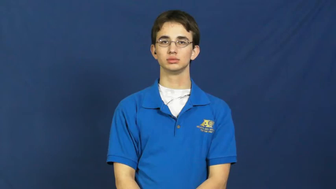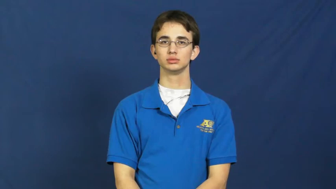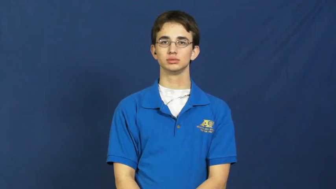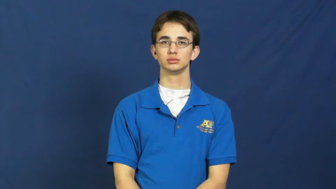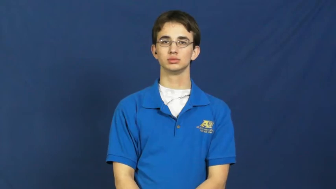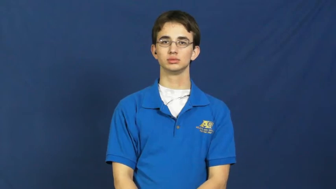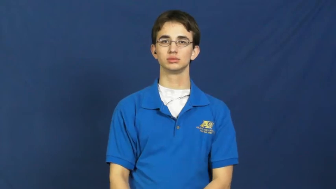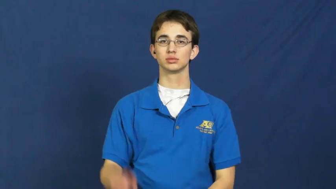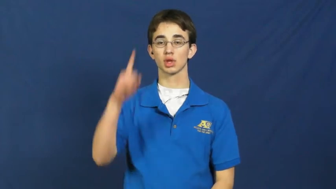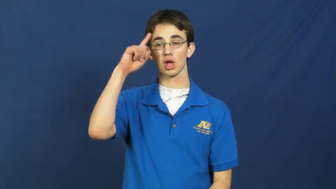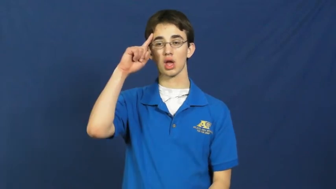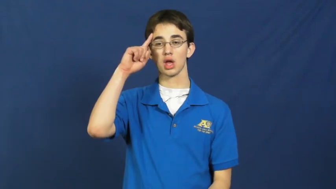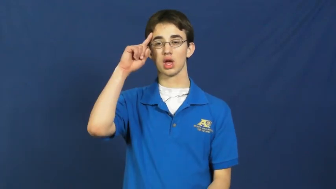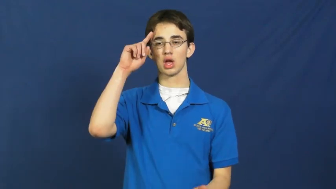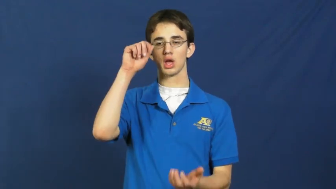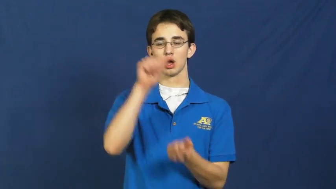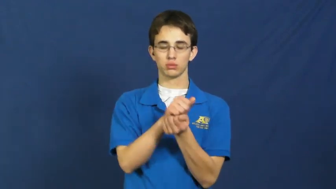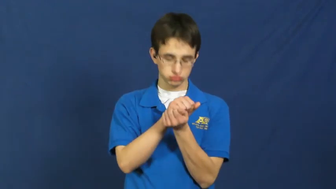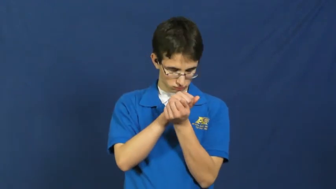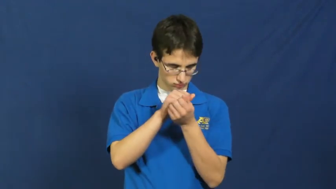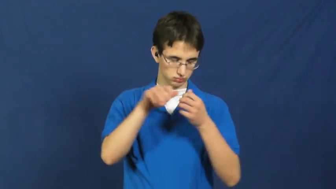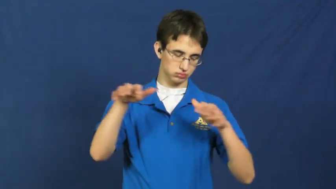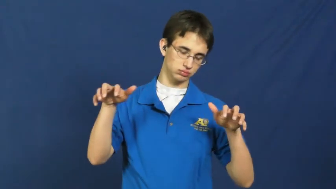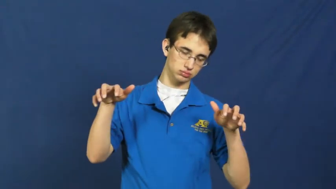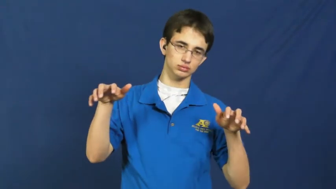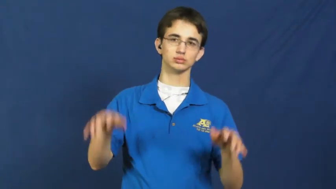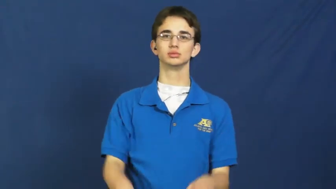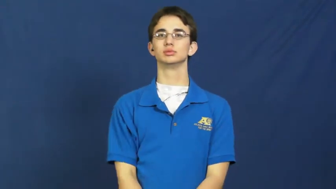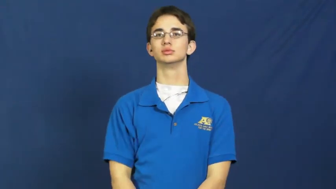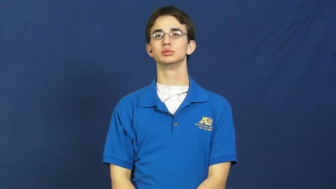pass out,faint,swoon,senseless,blackout,syncope,blank out